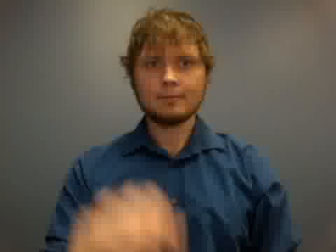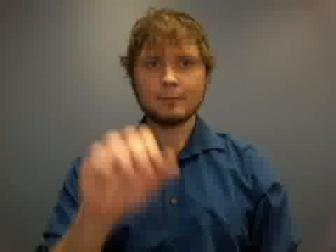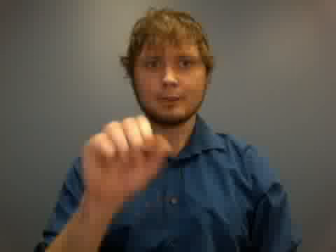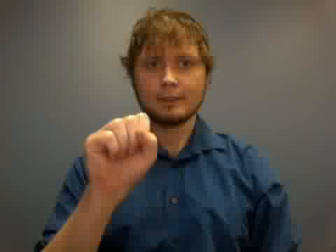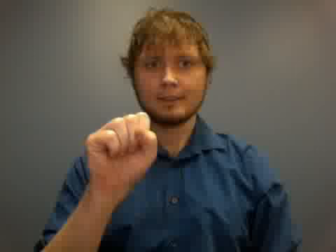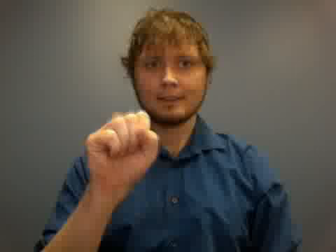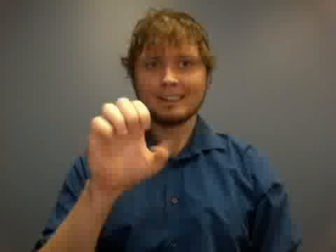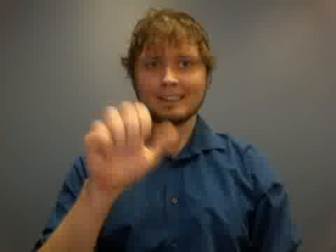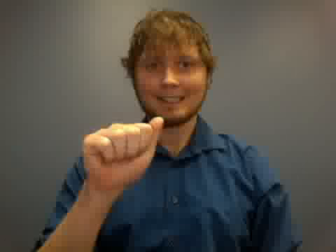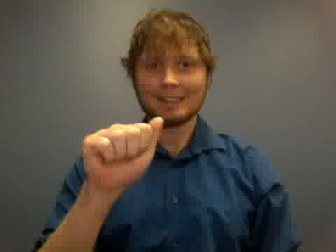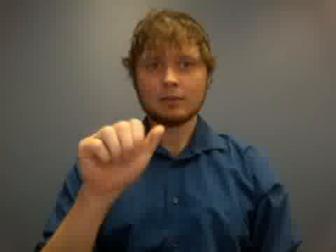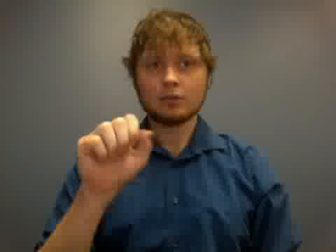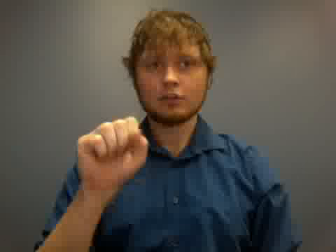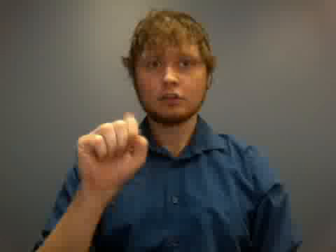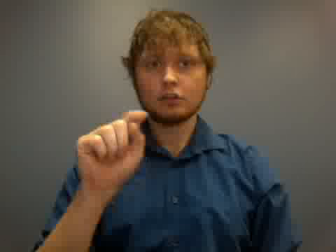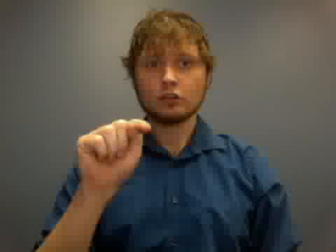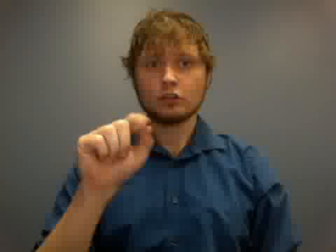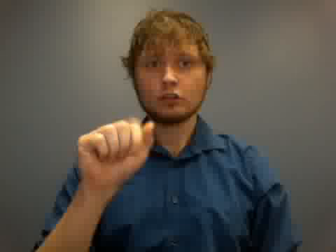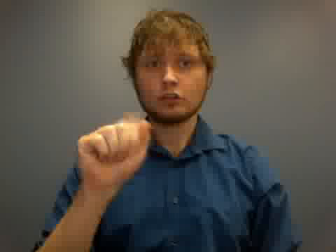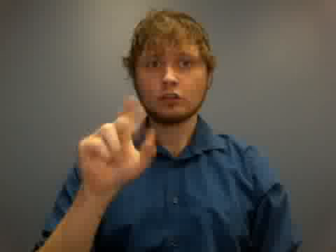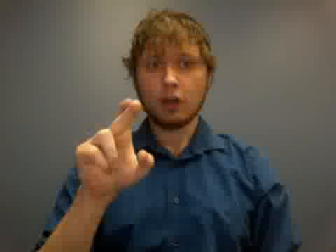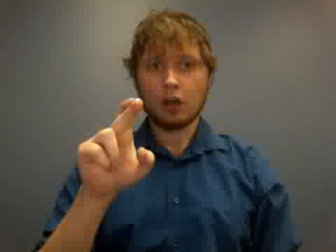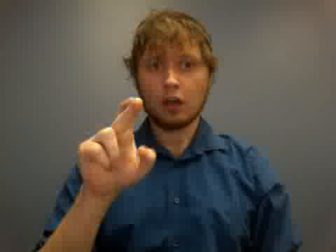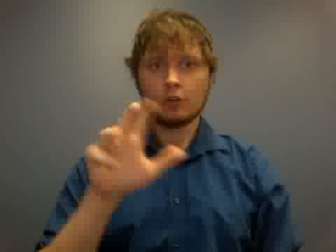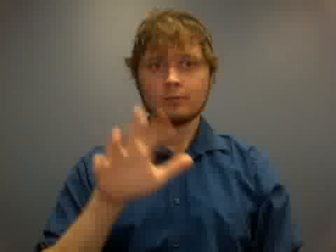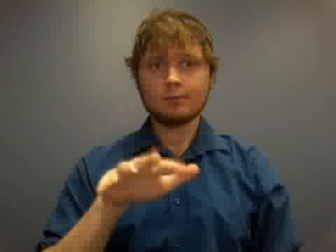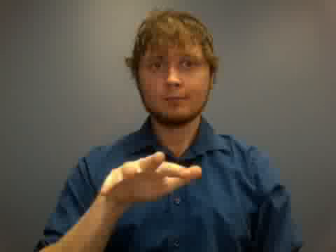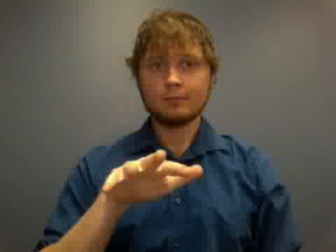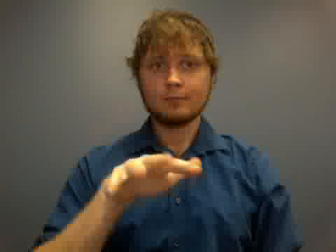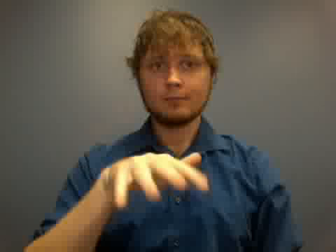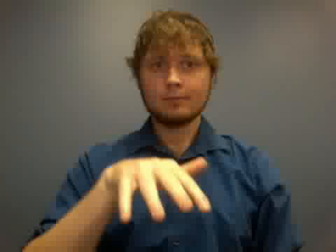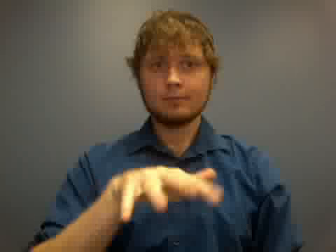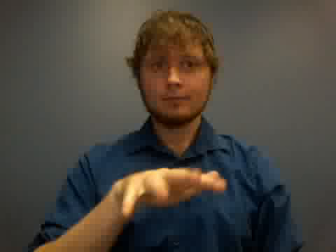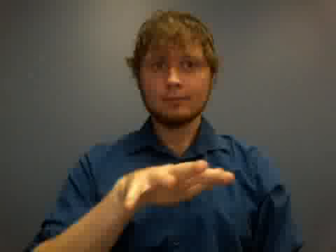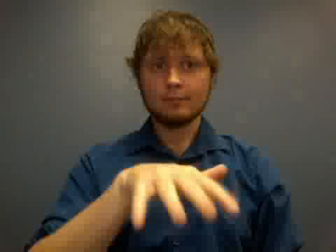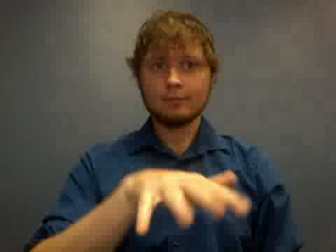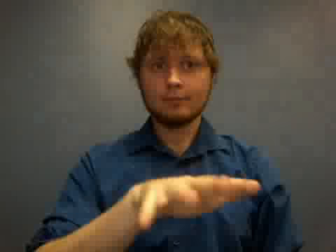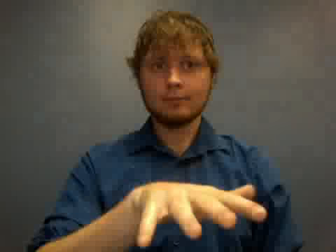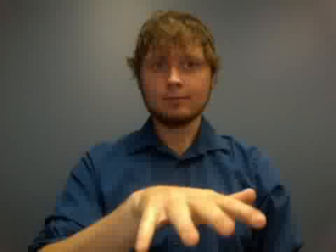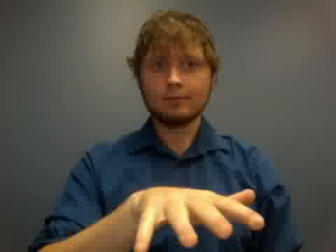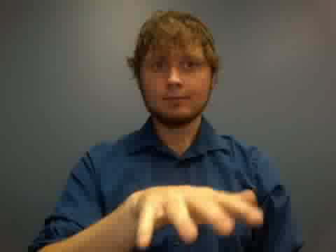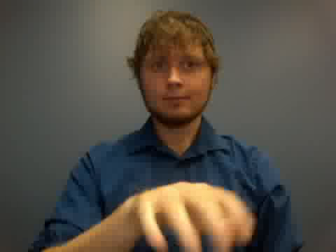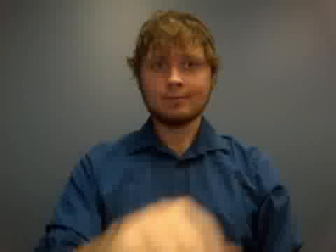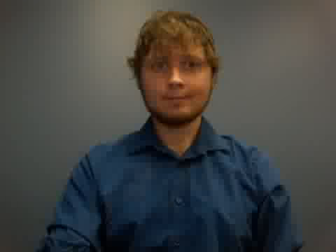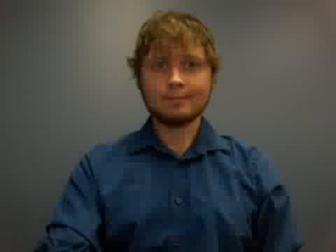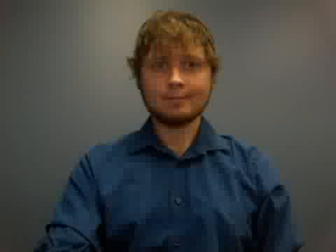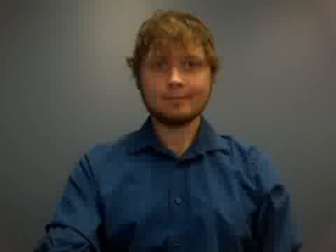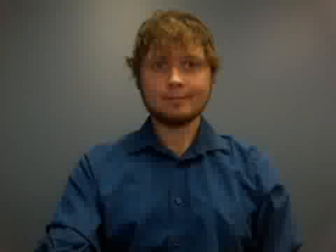Sea Star